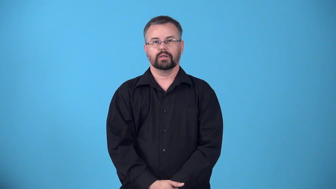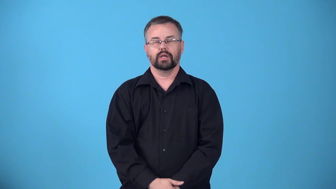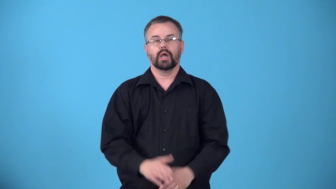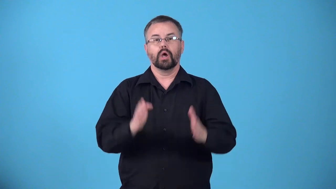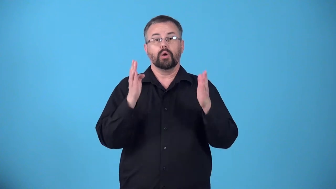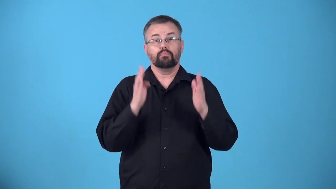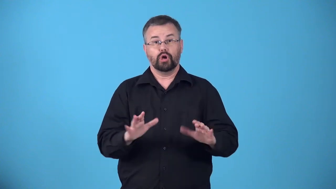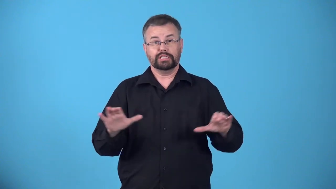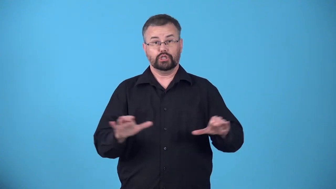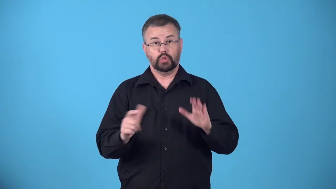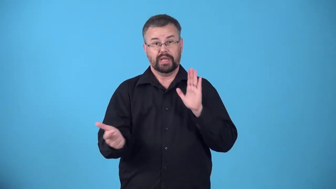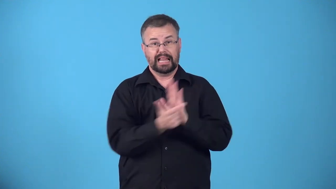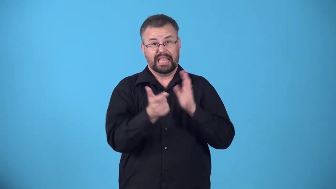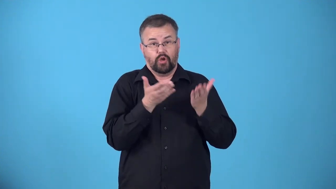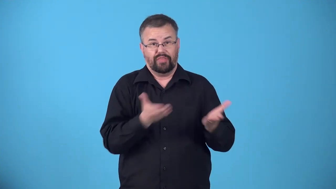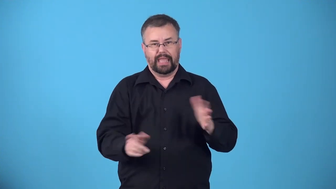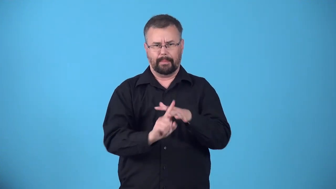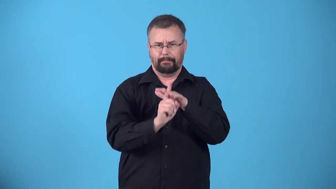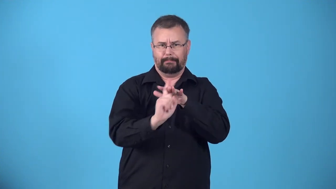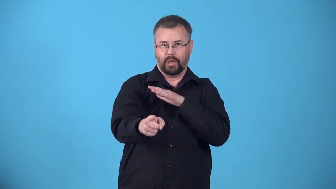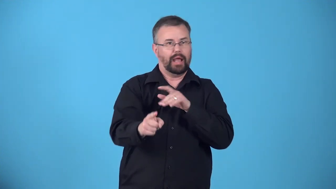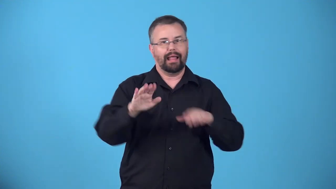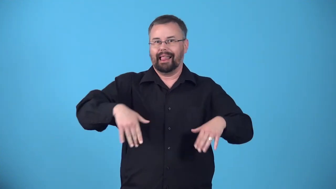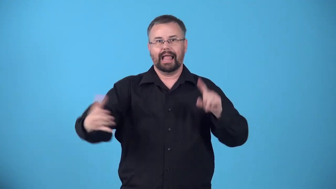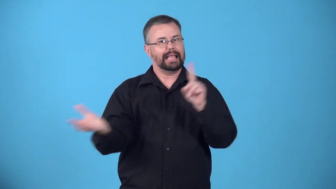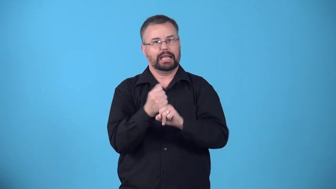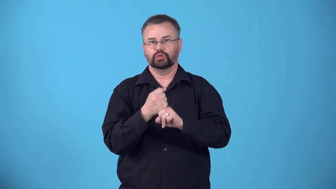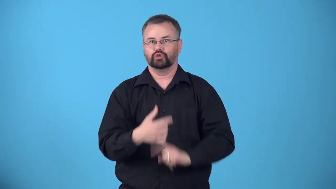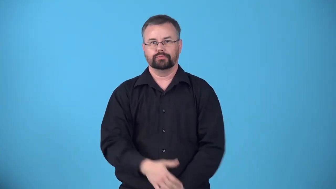at large